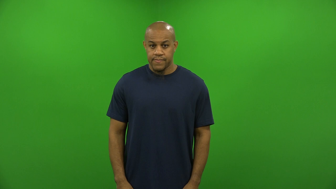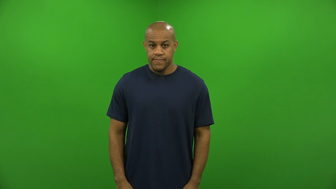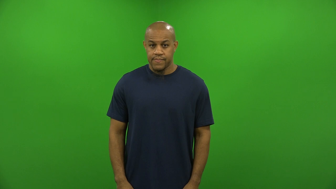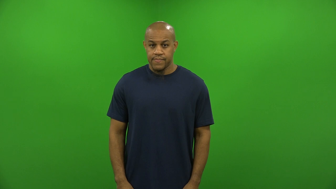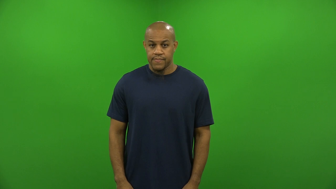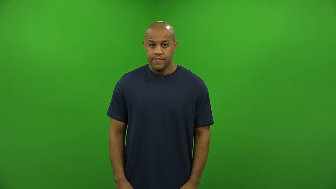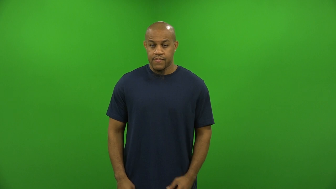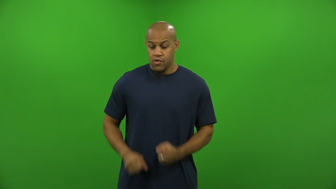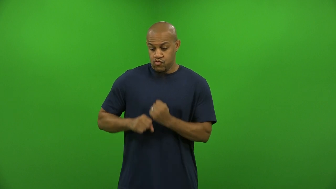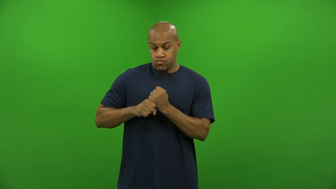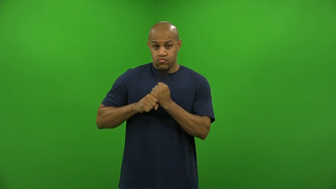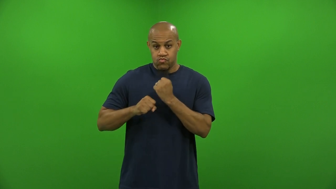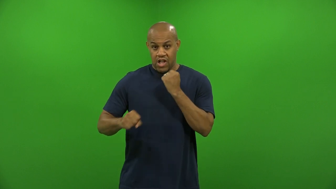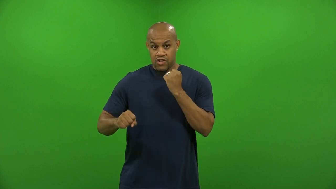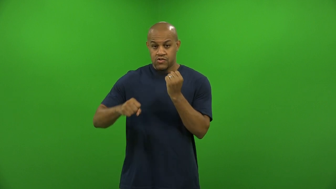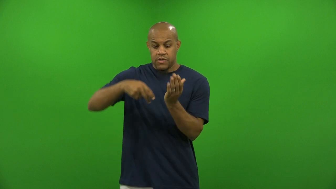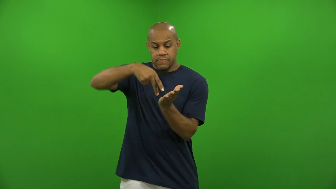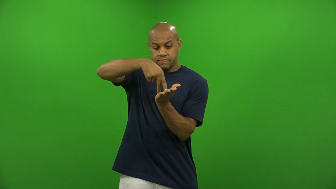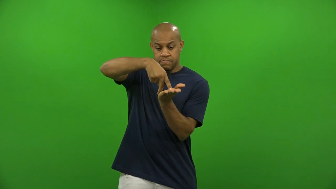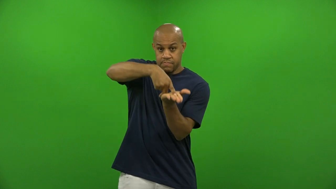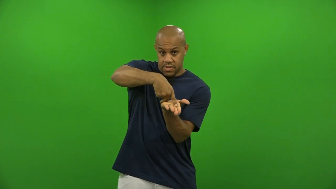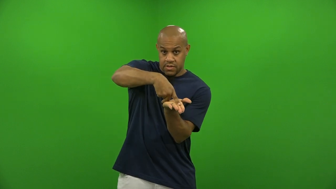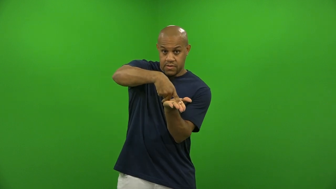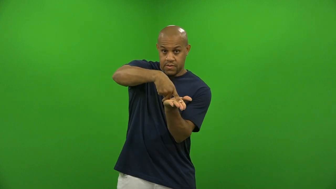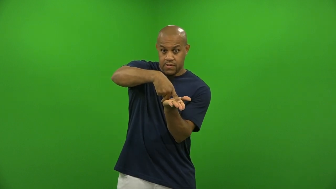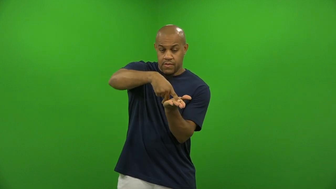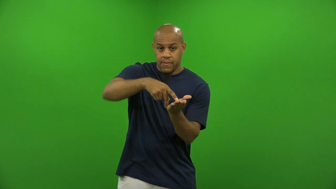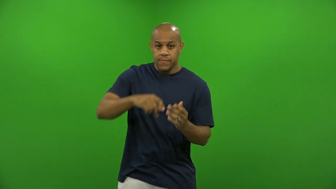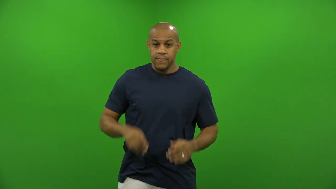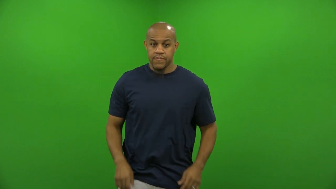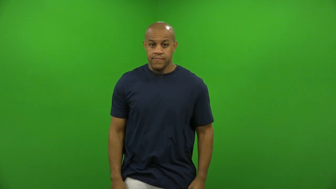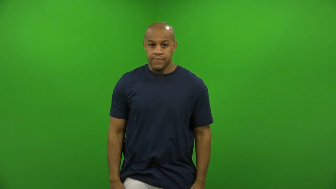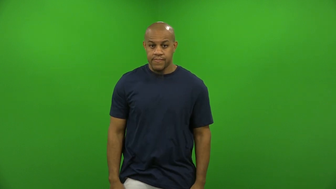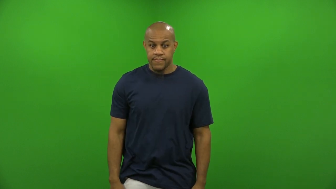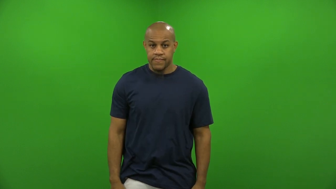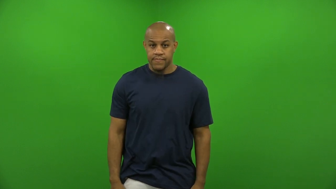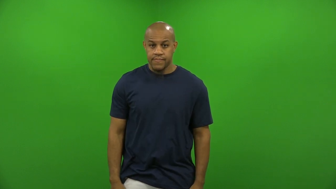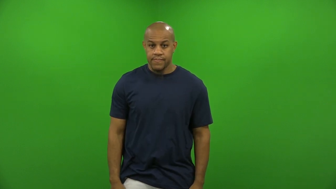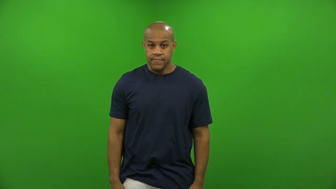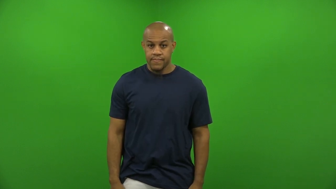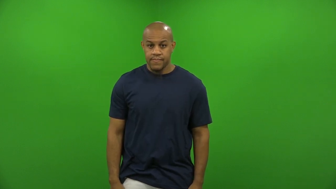Split stretch